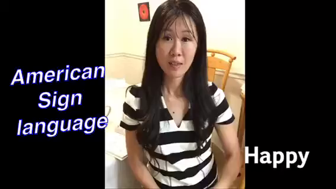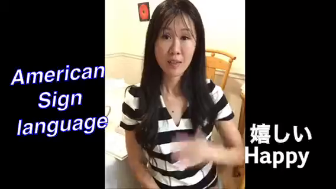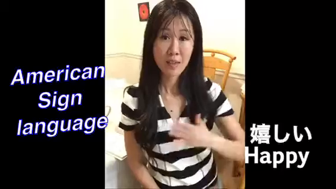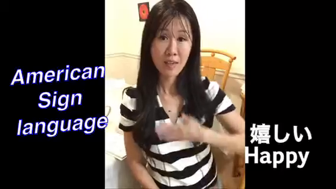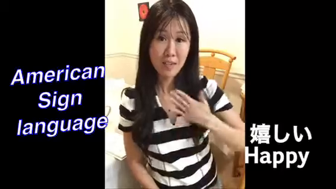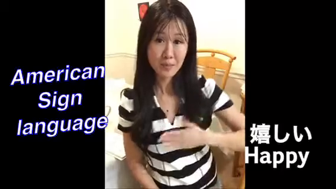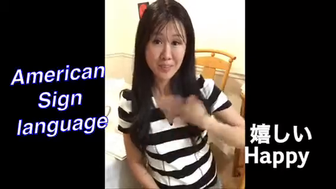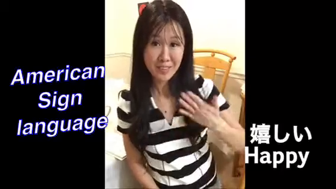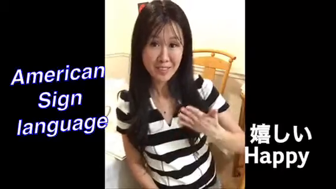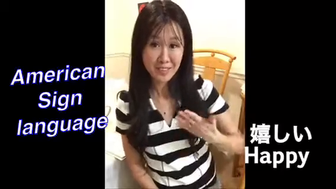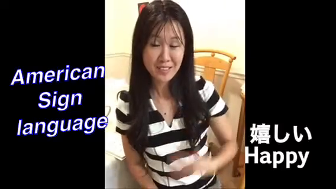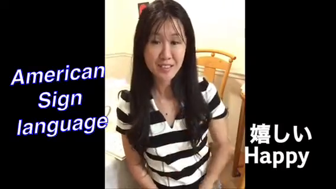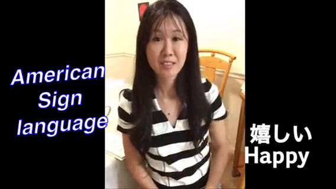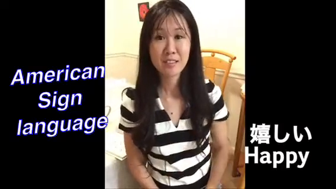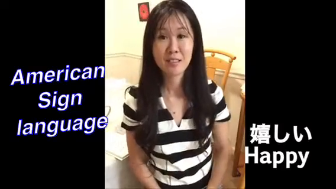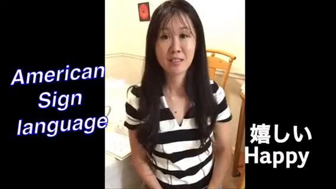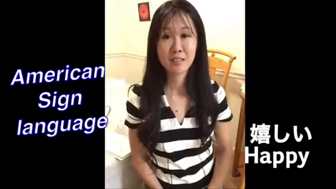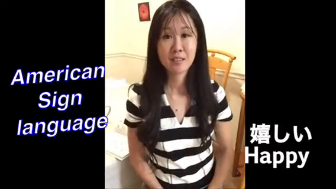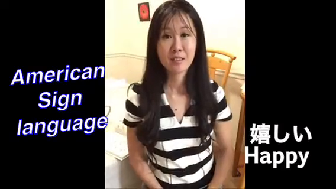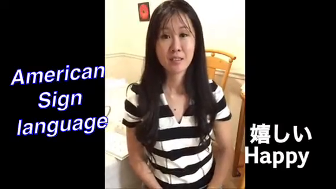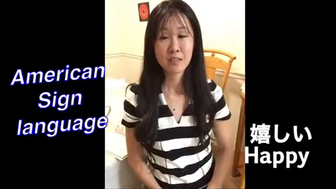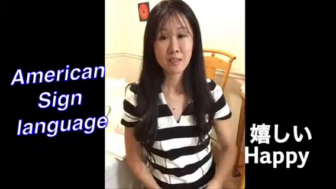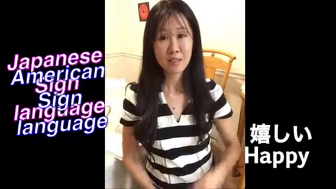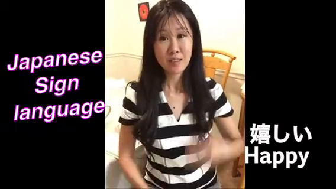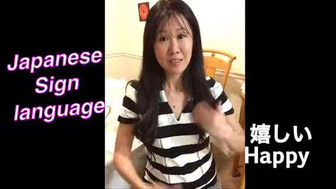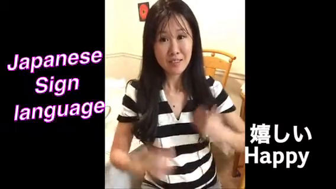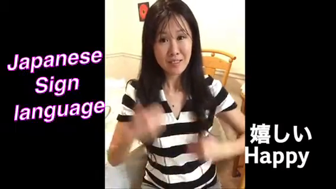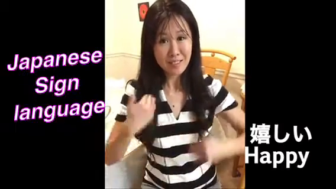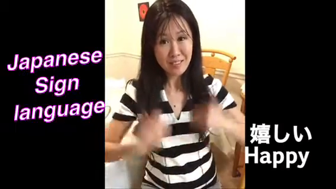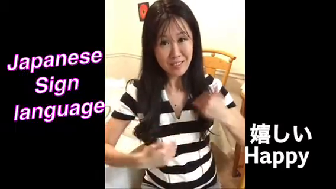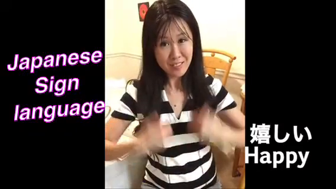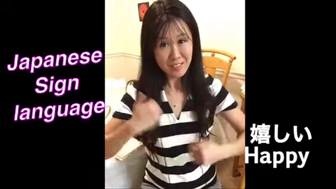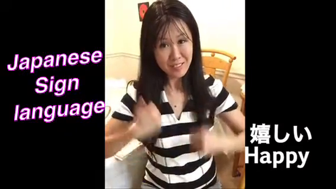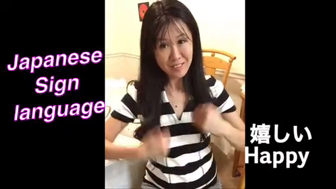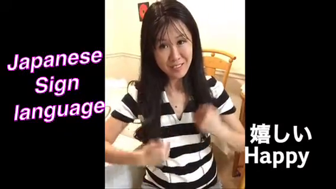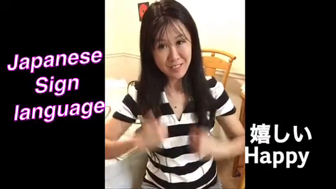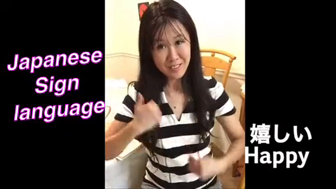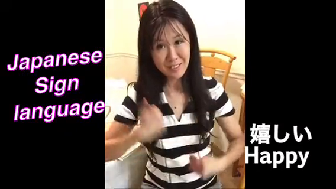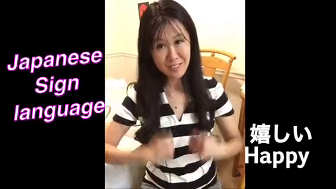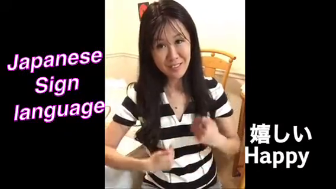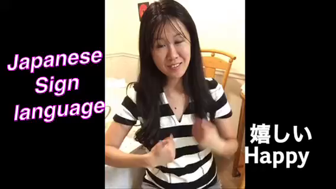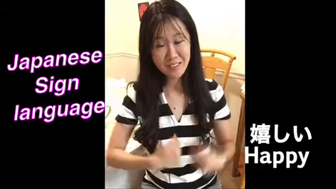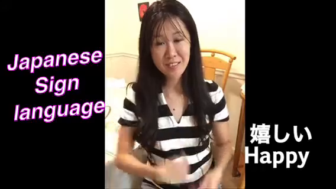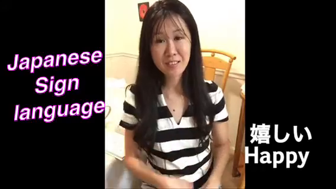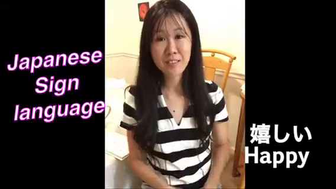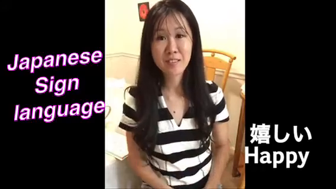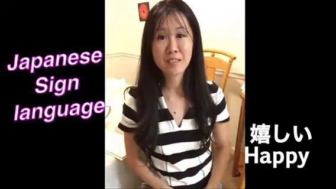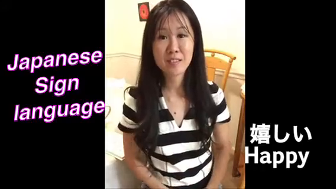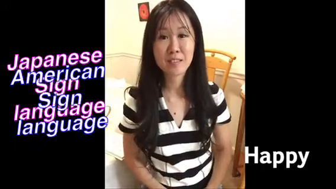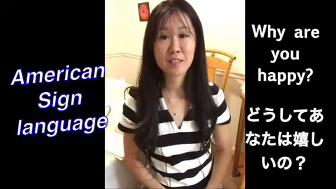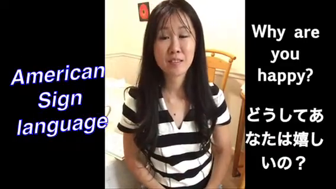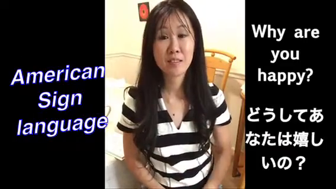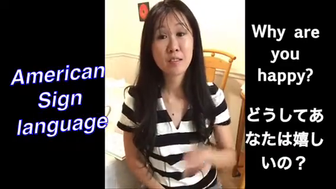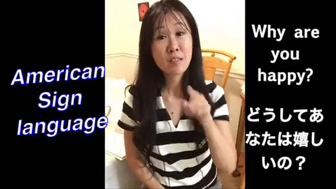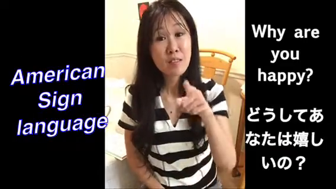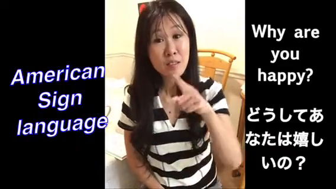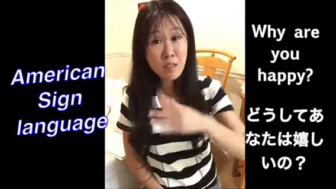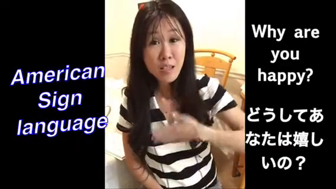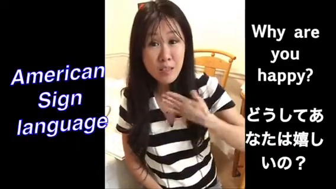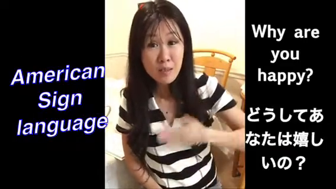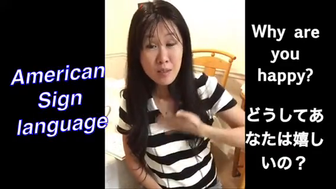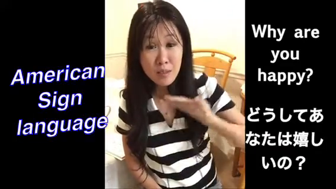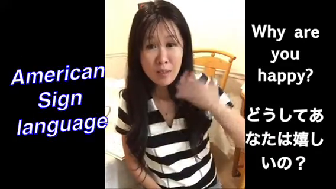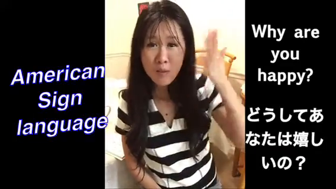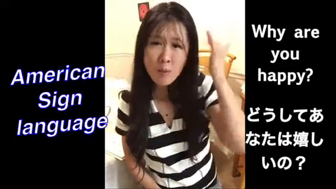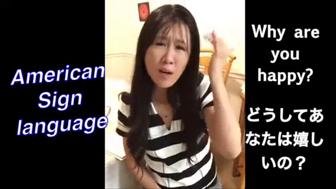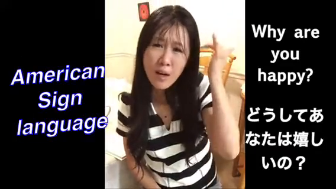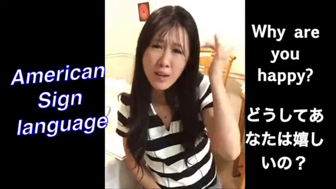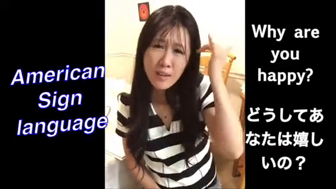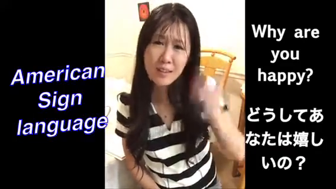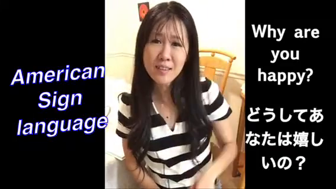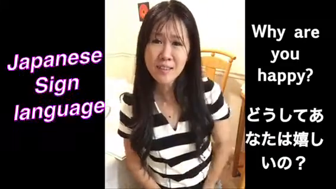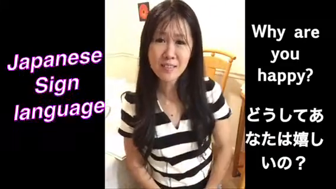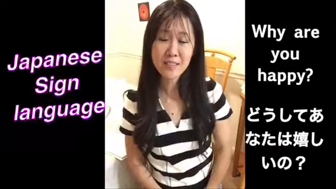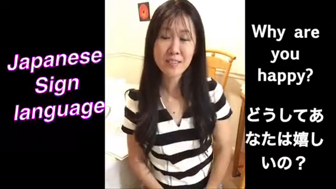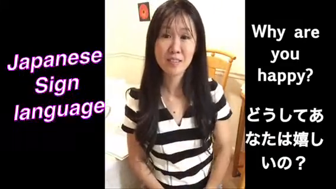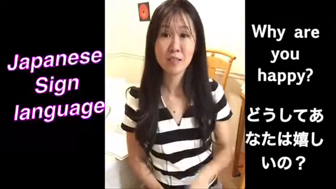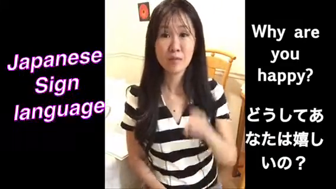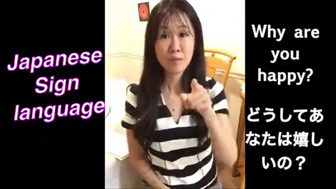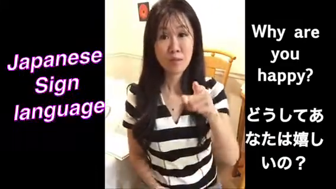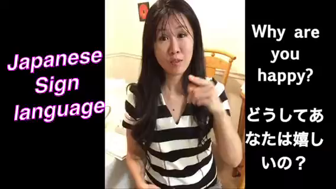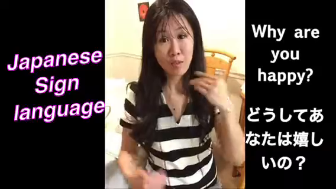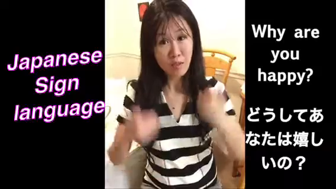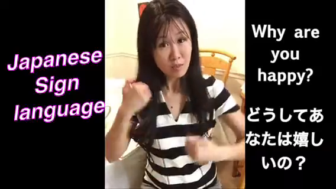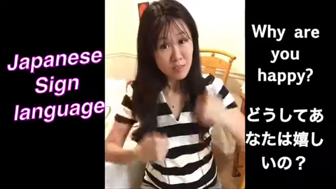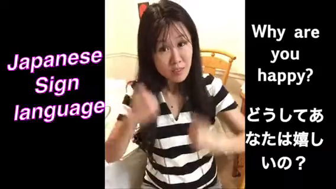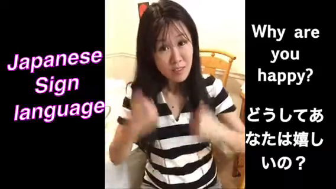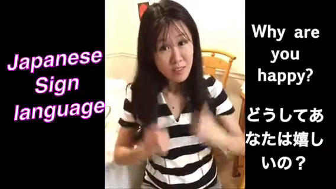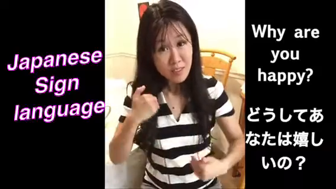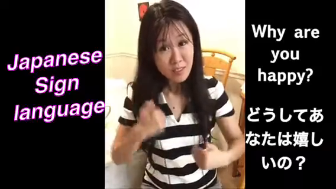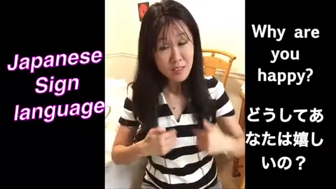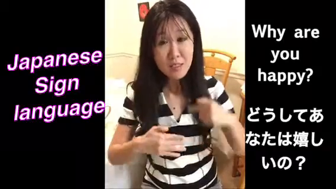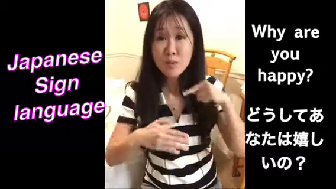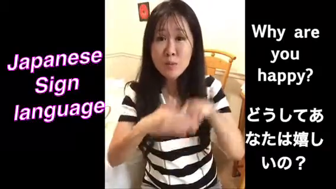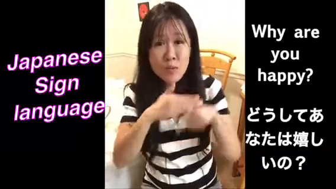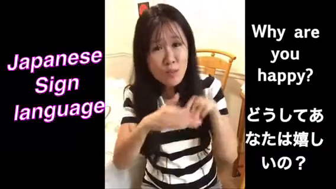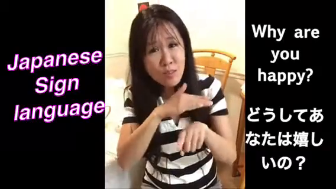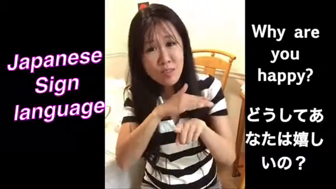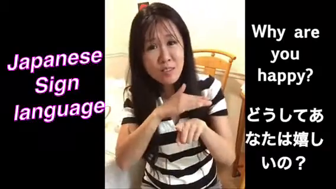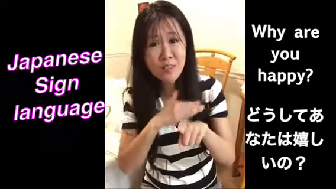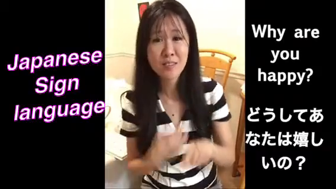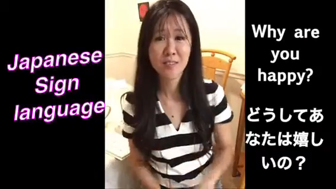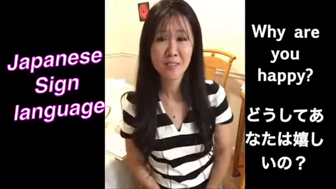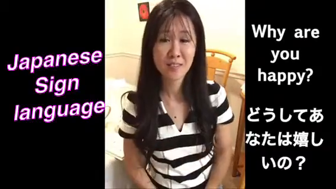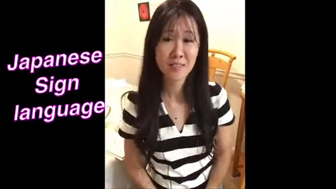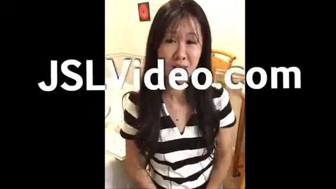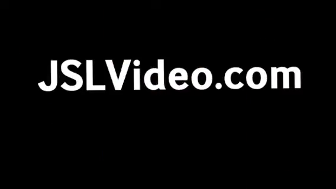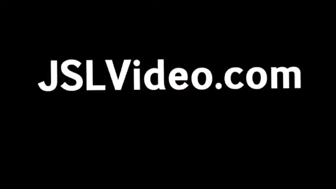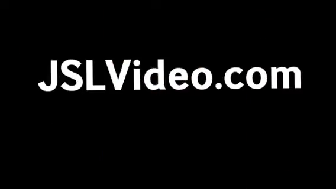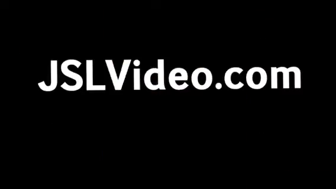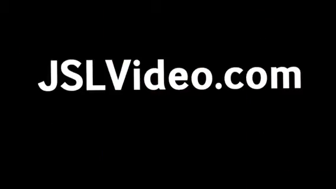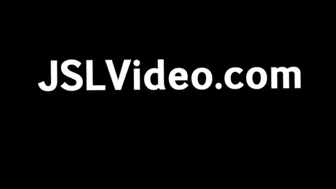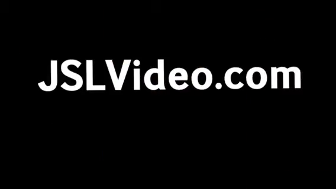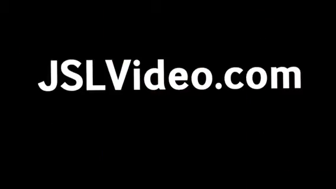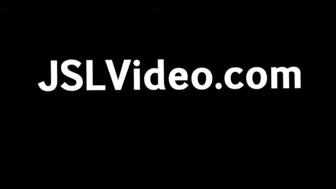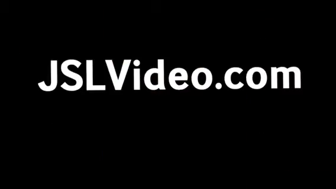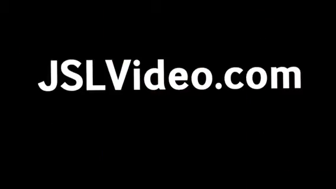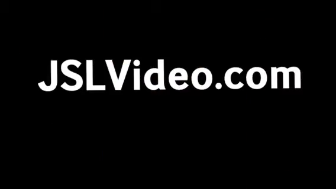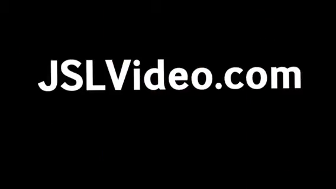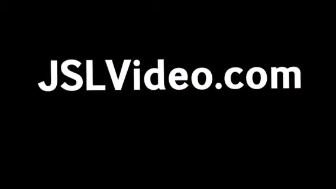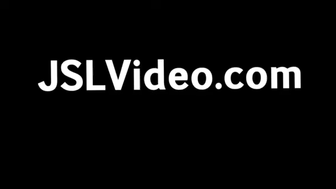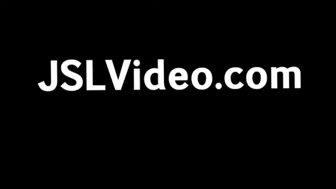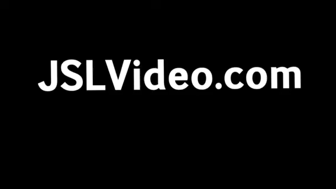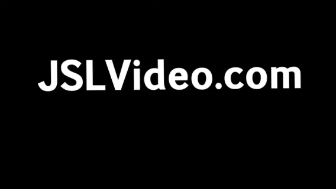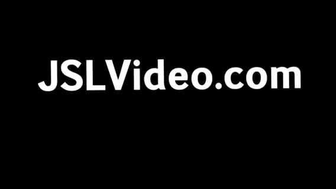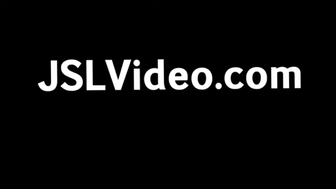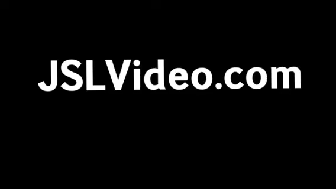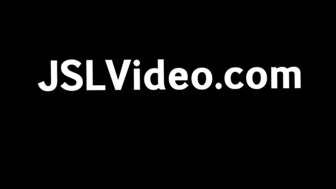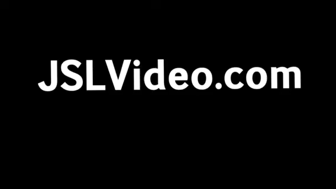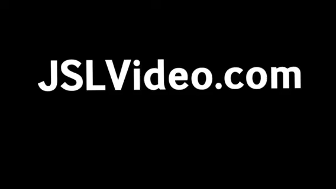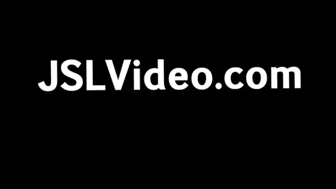Happy